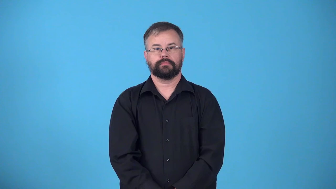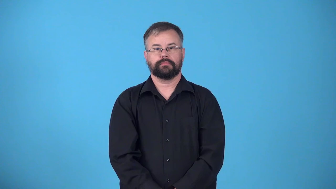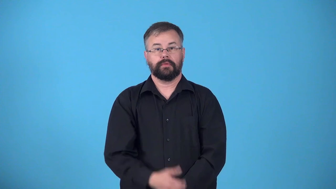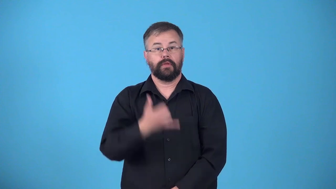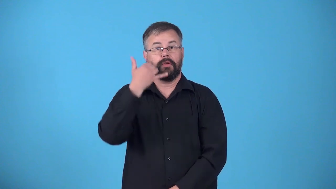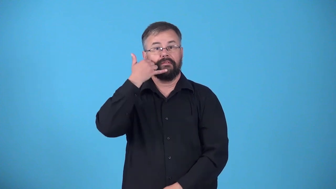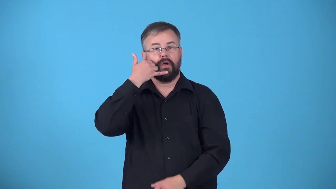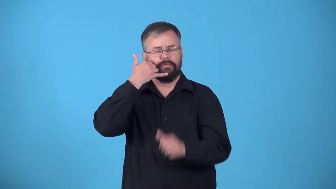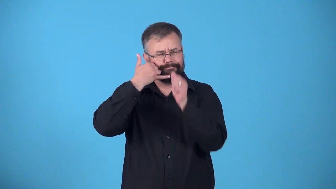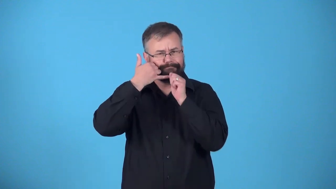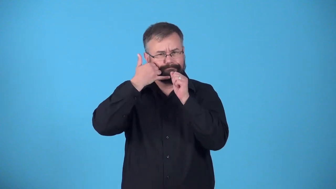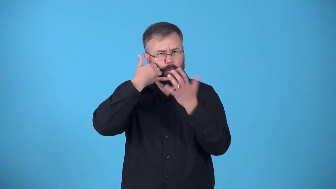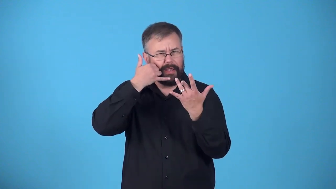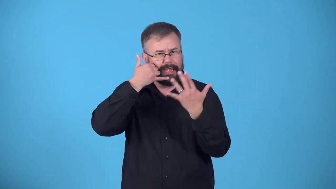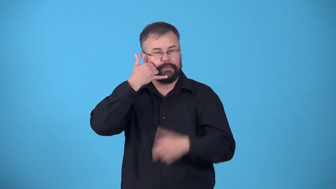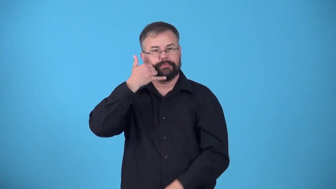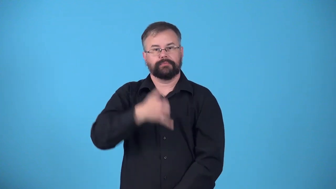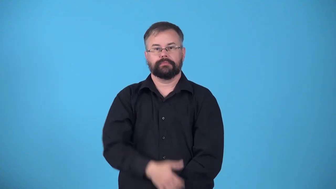stay on the line, be on hold